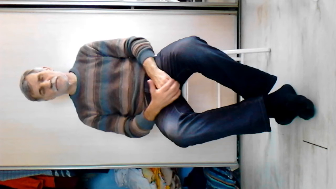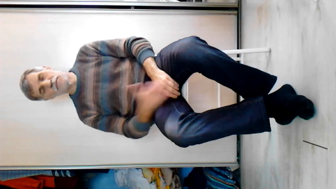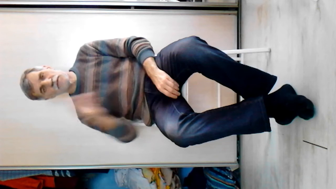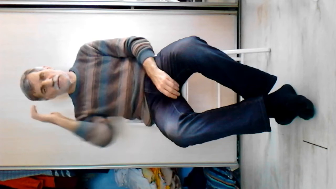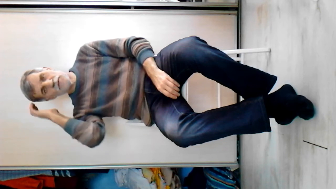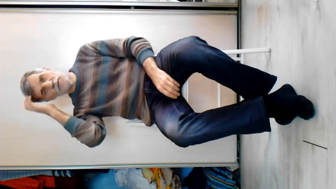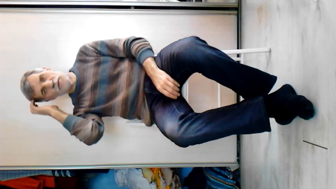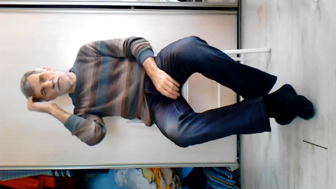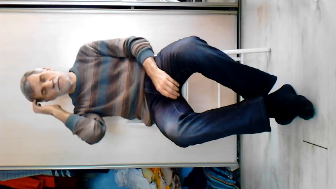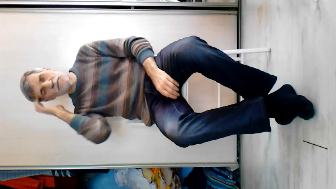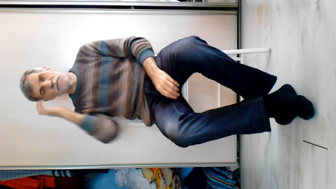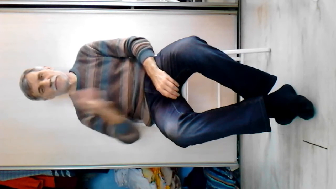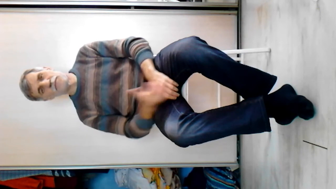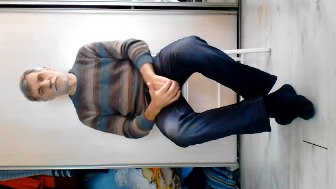black